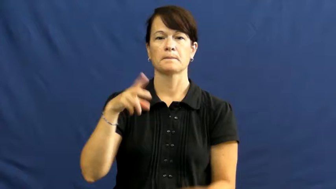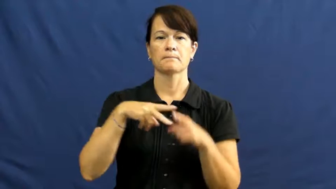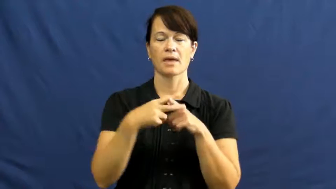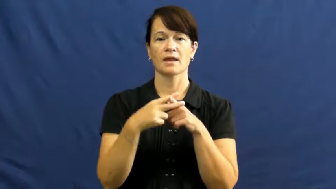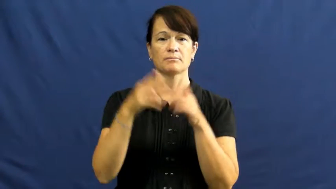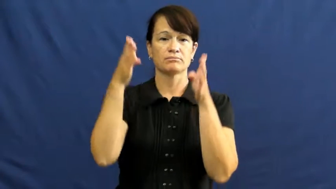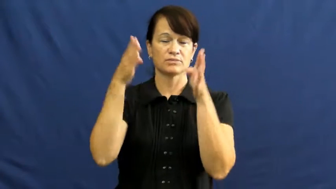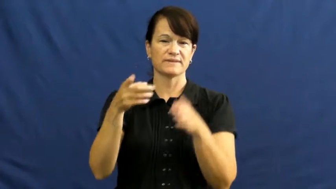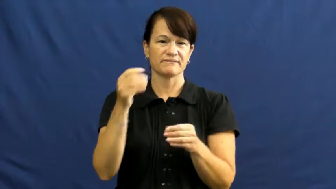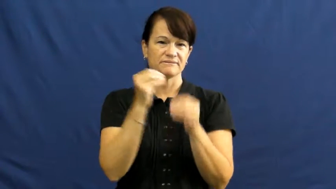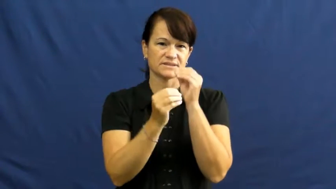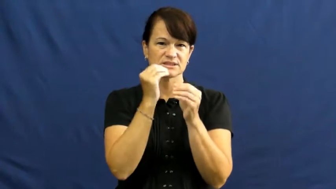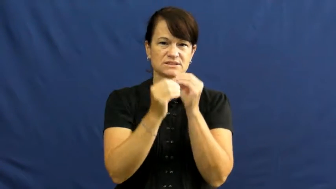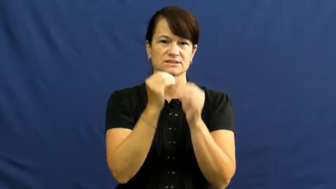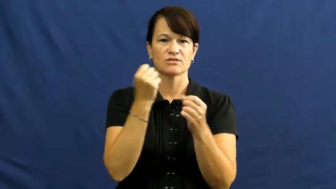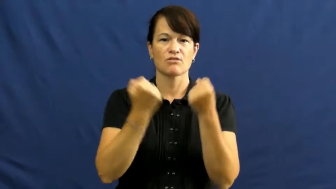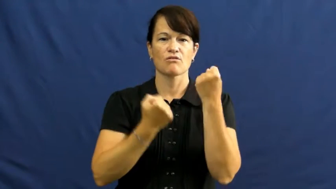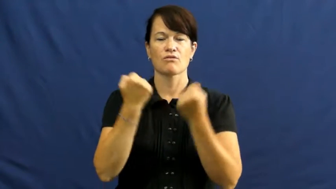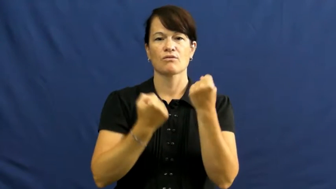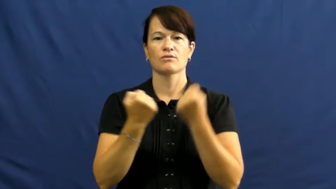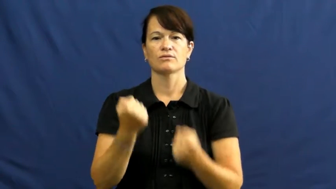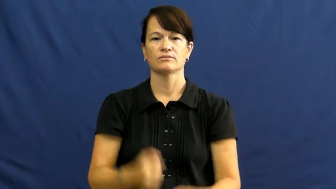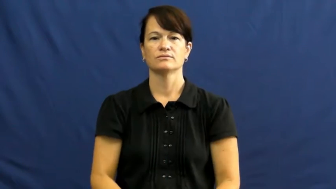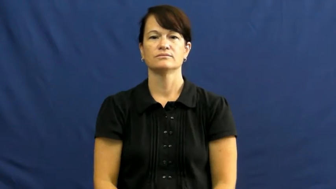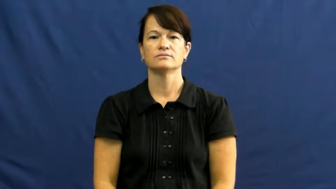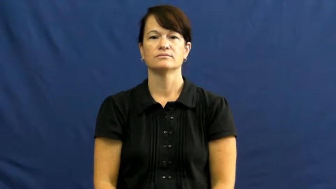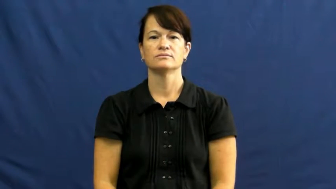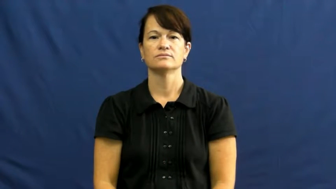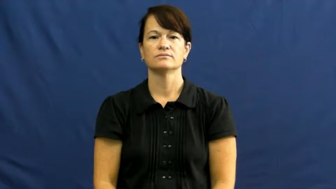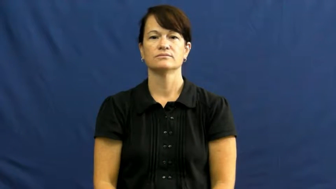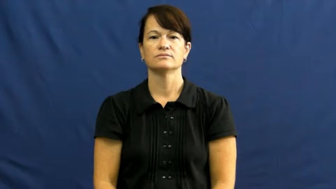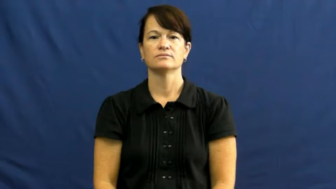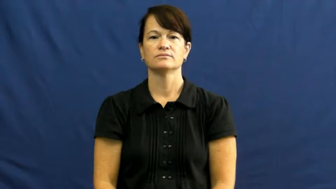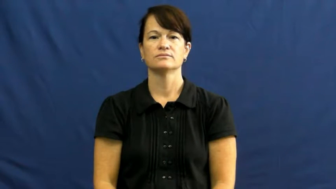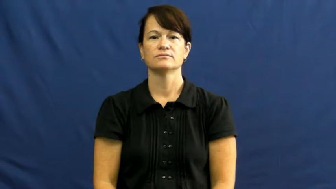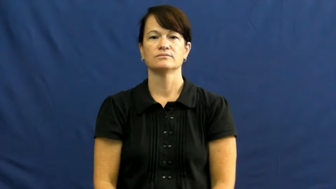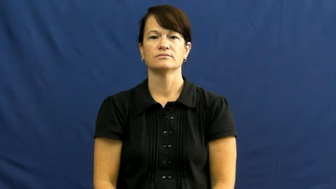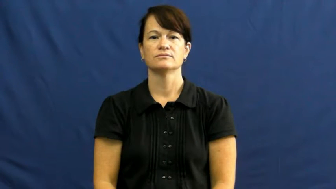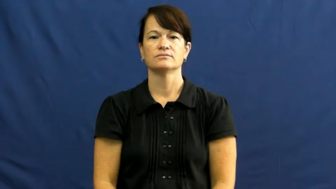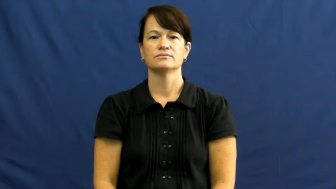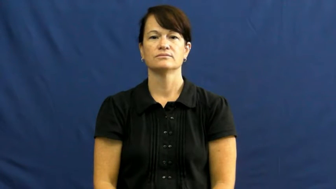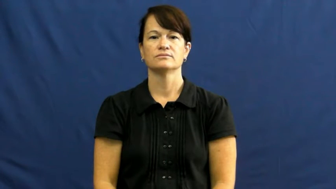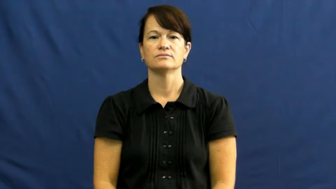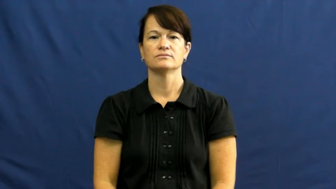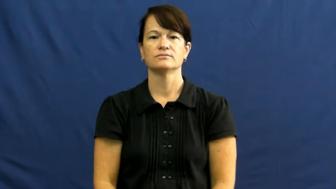mechanic